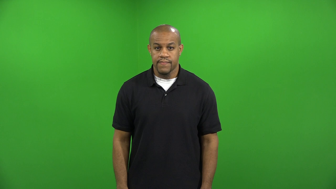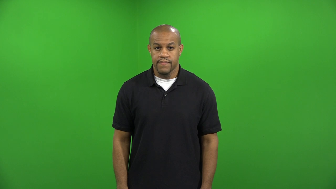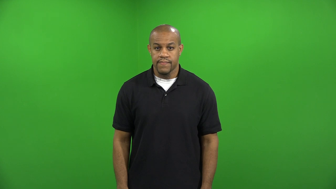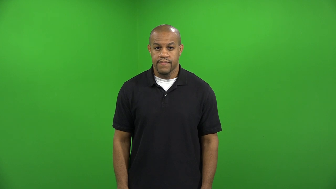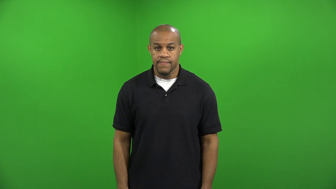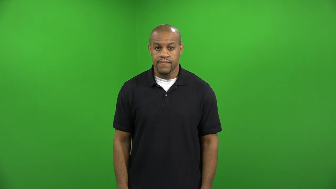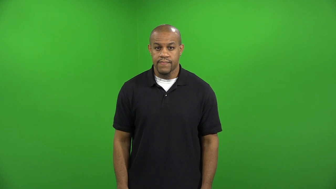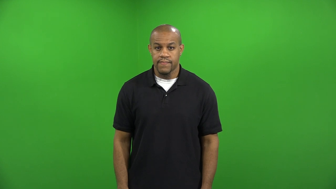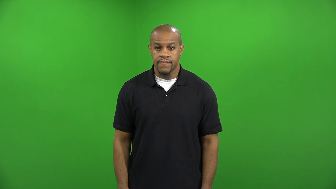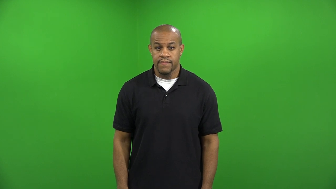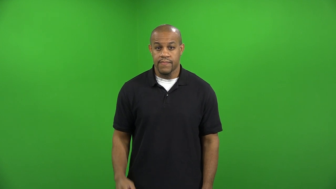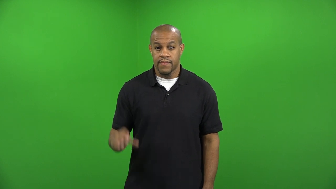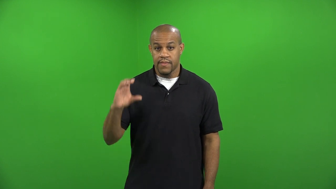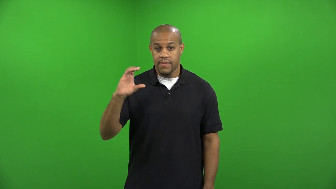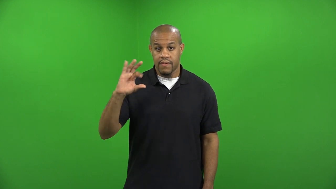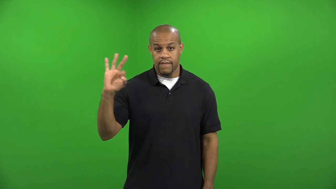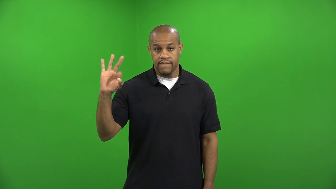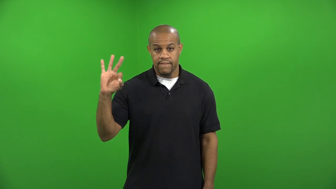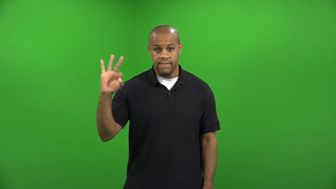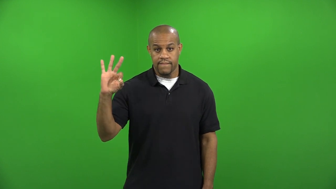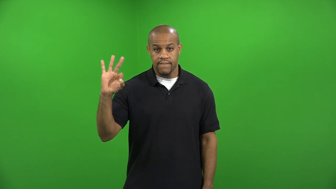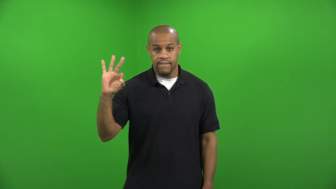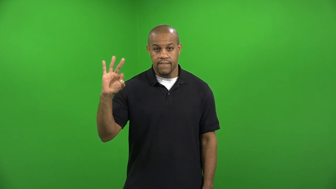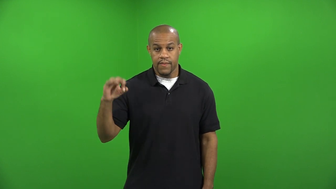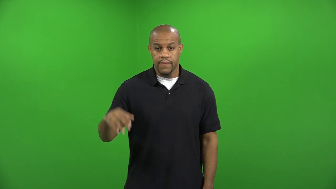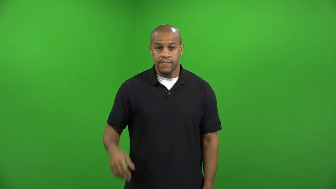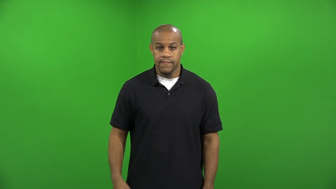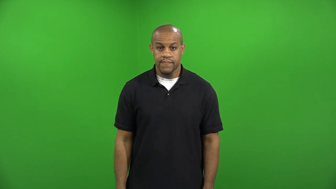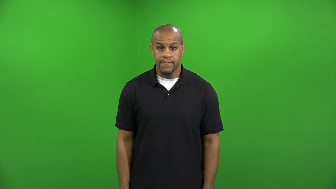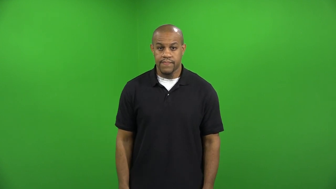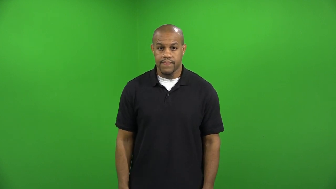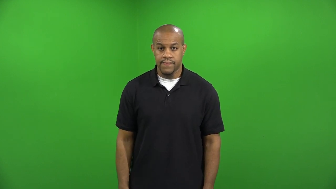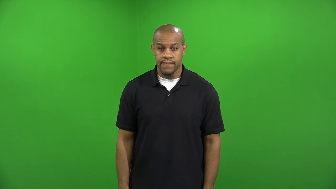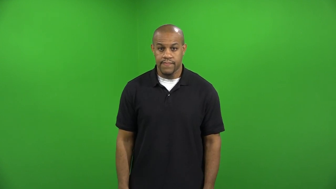Center field,Center fielder